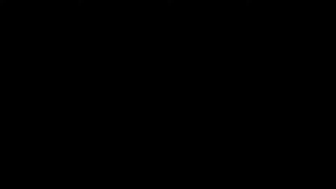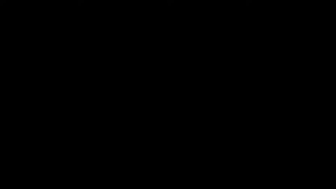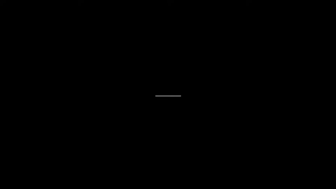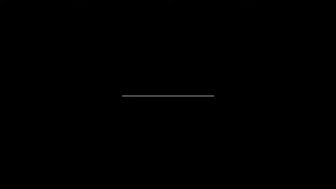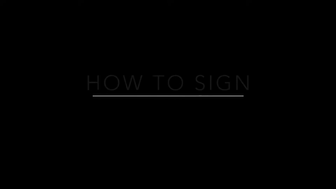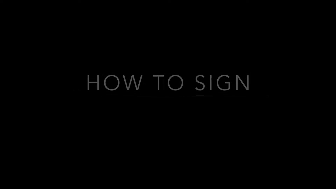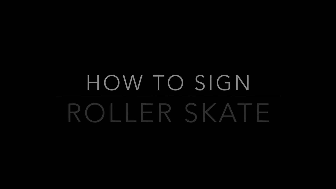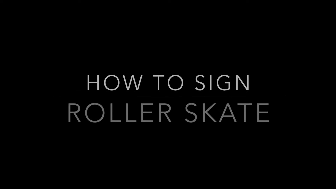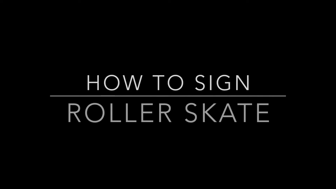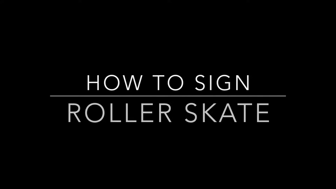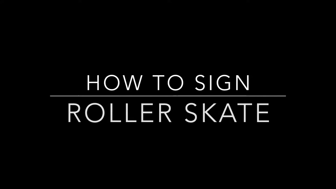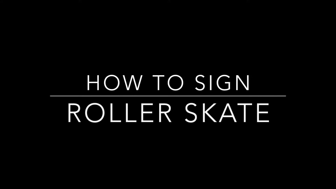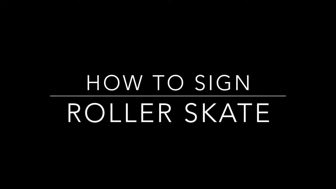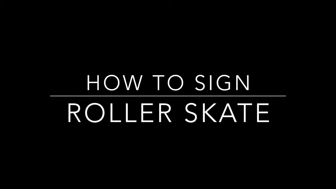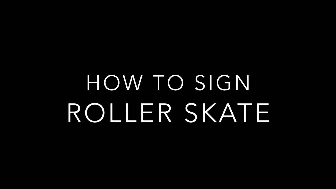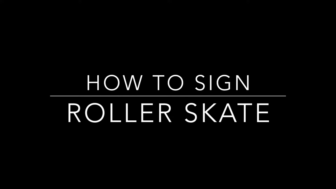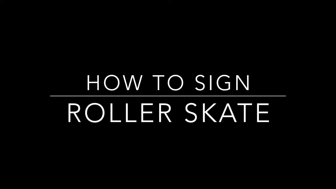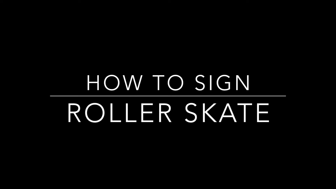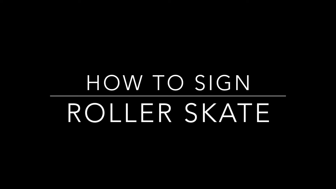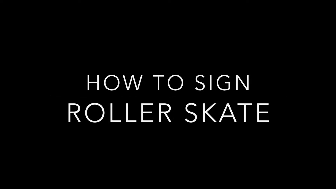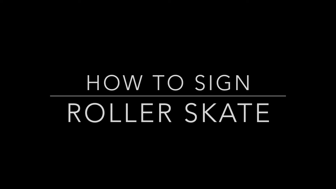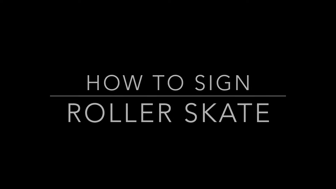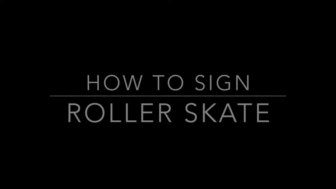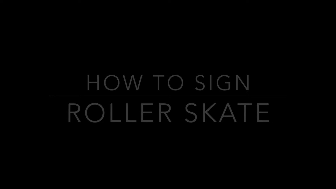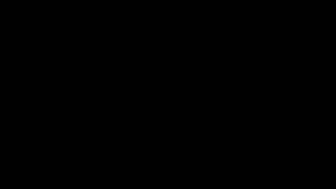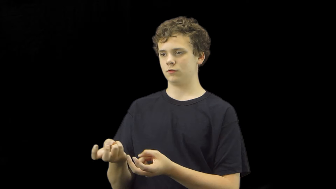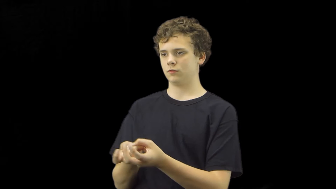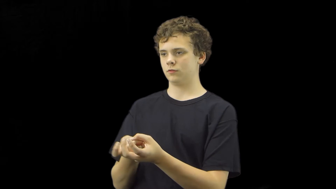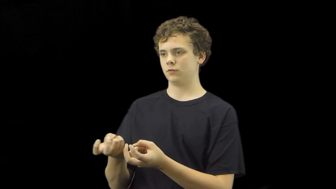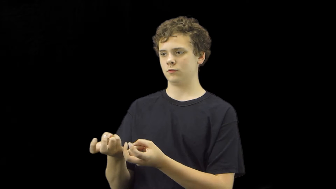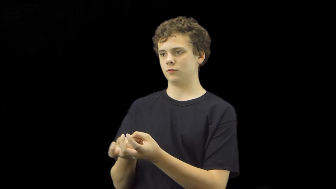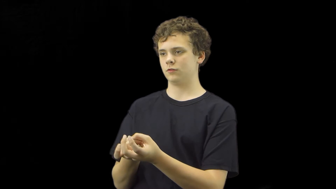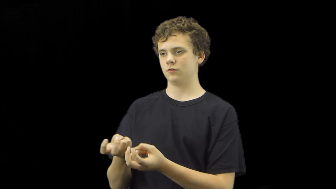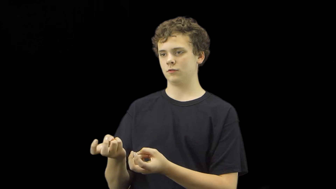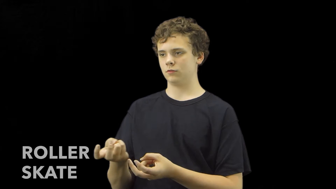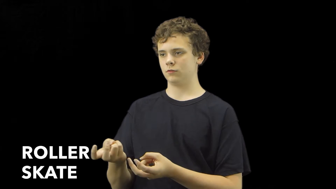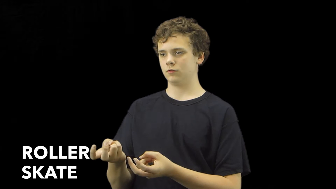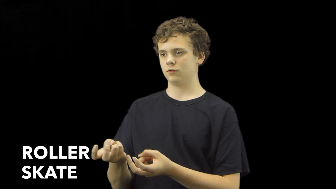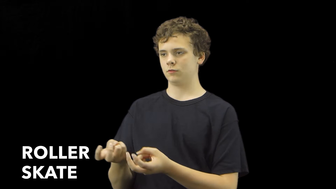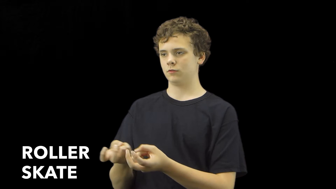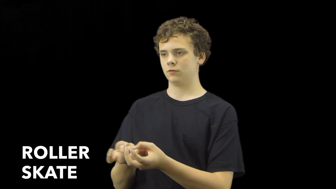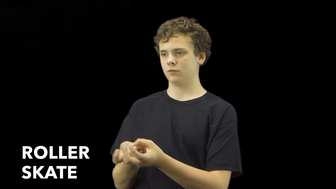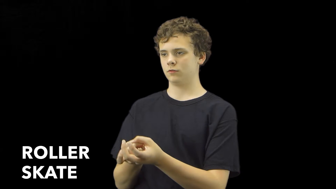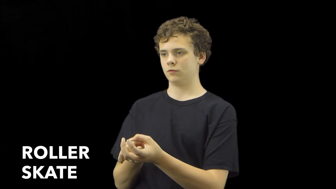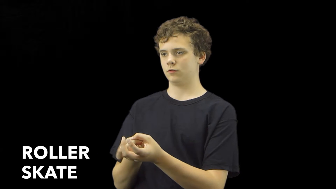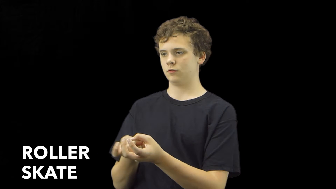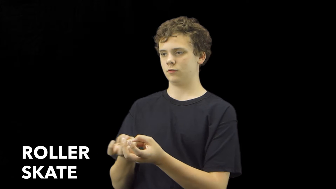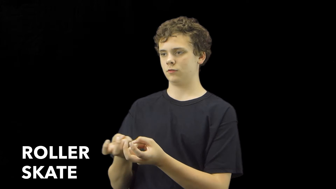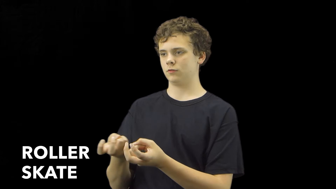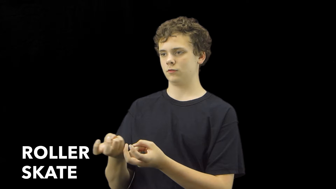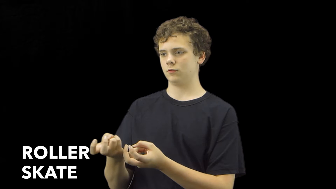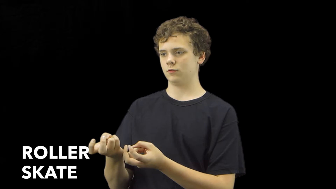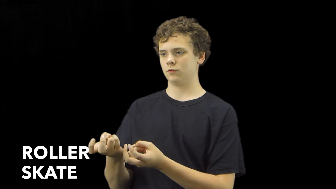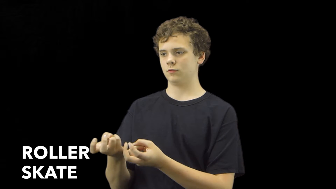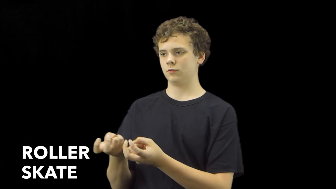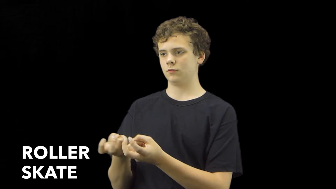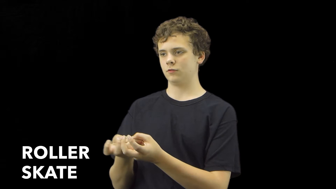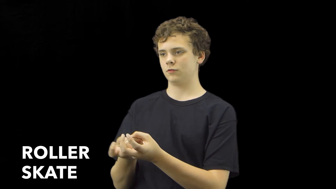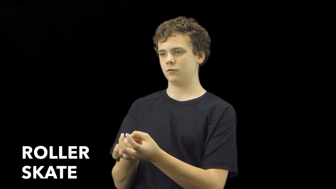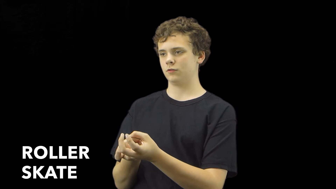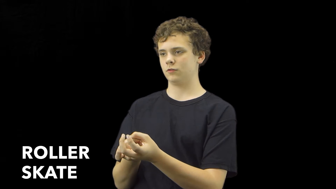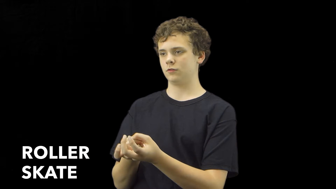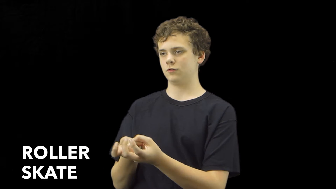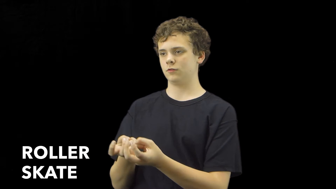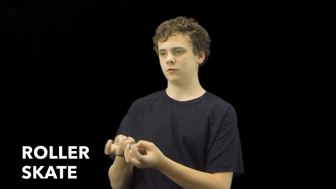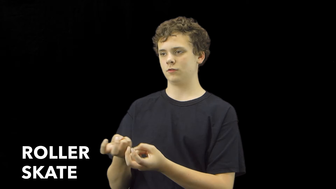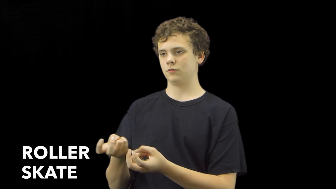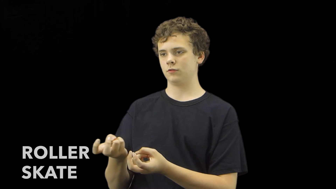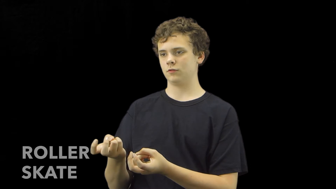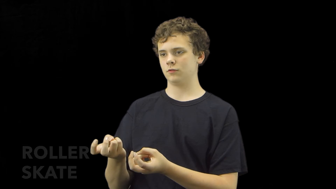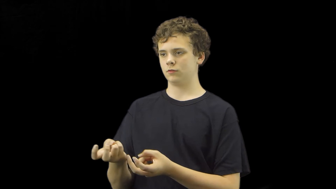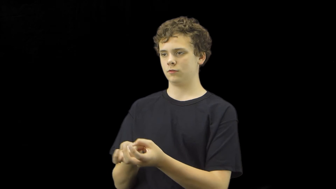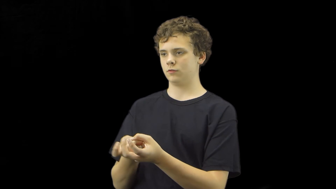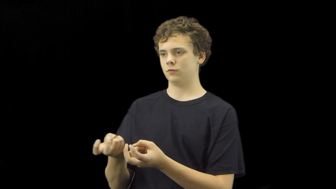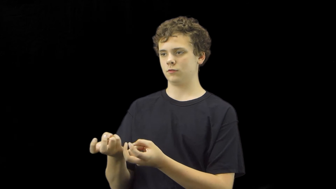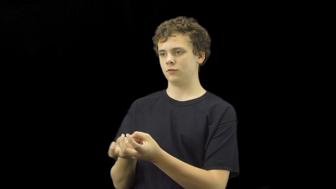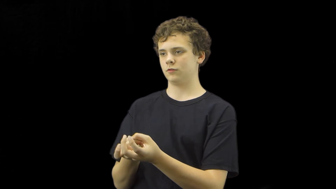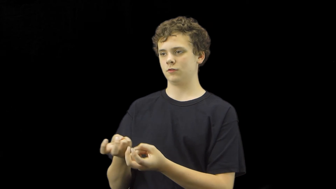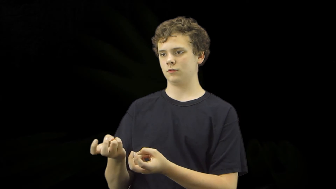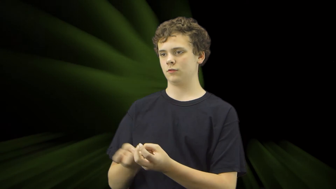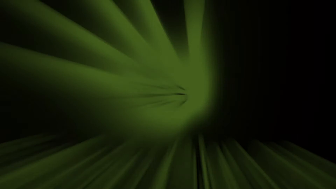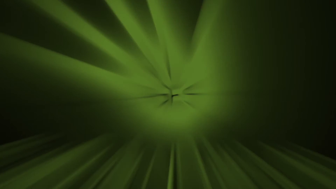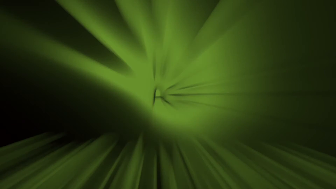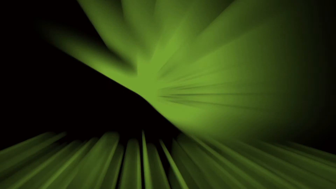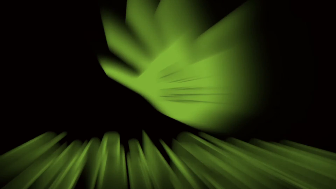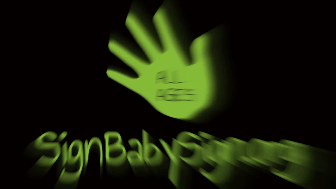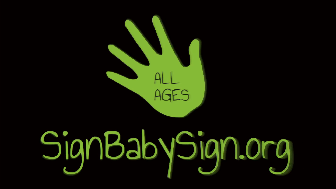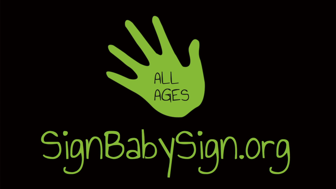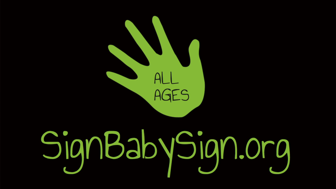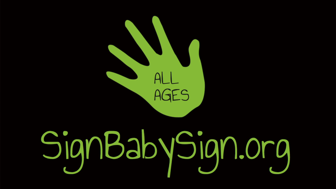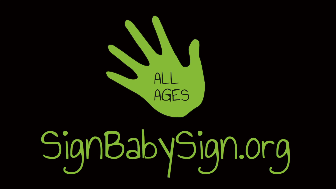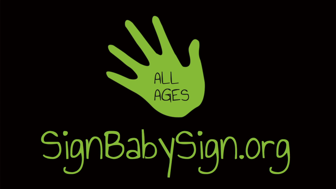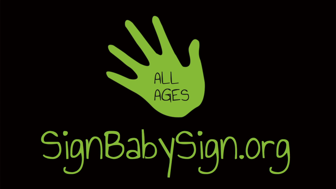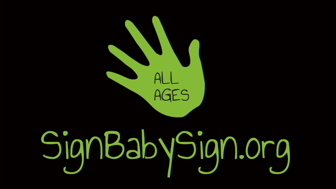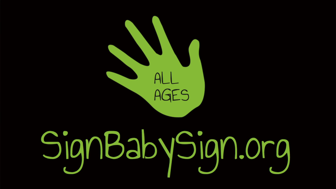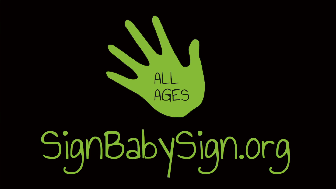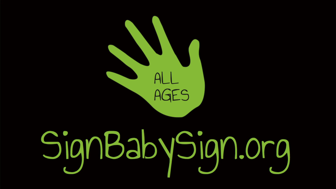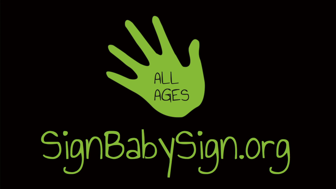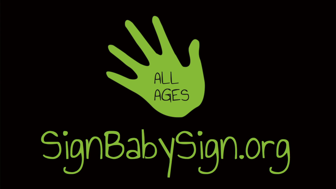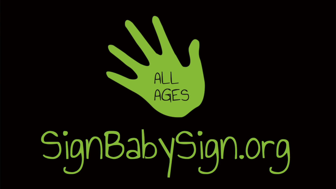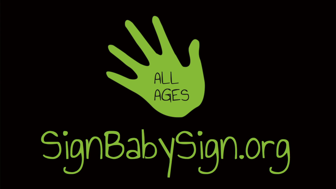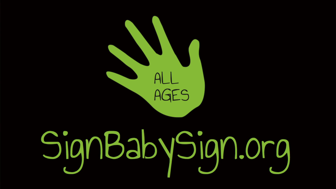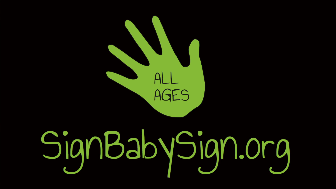Roller Skate